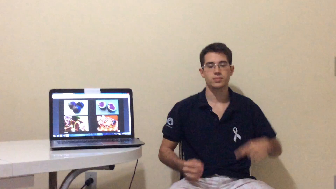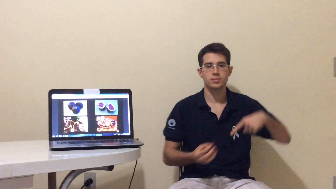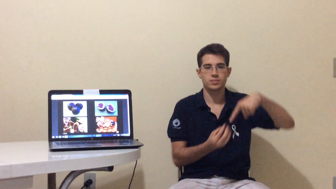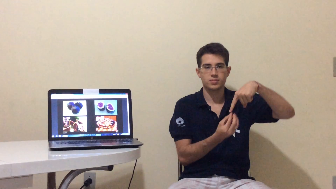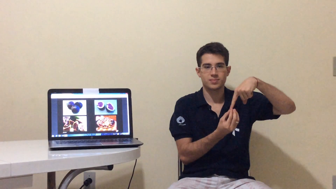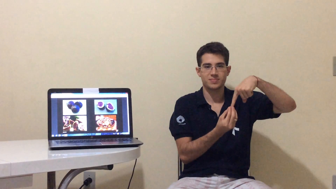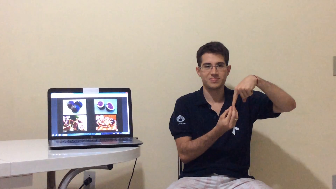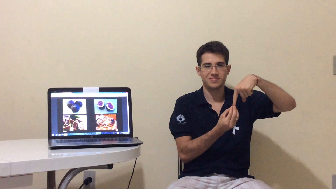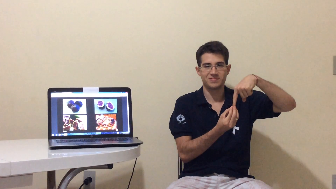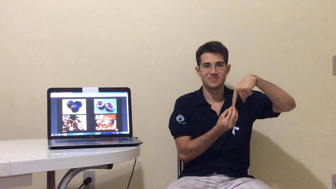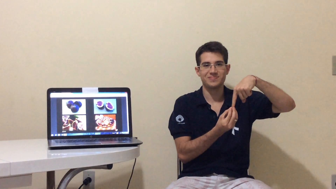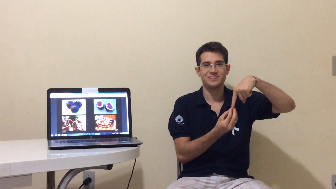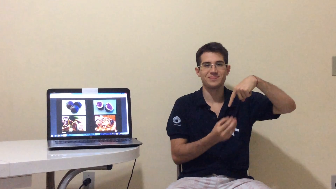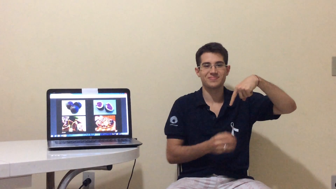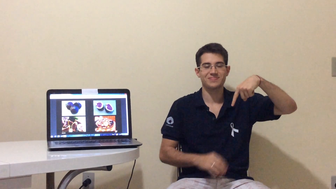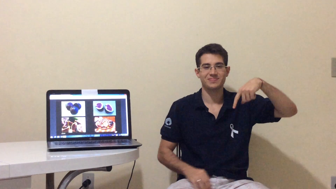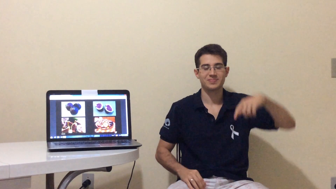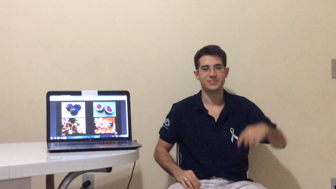fig